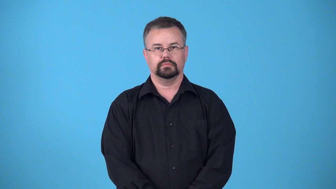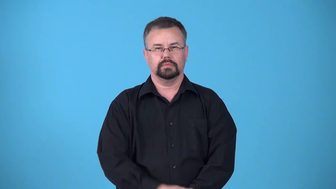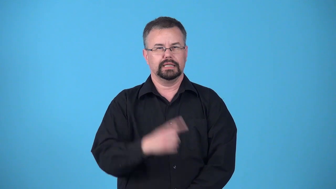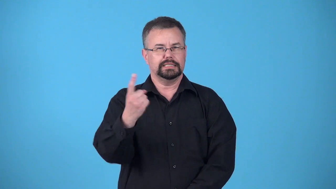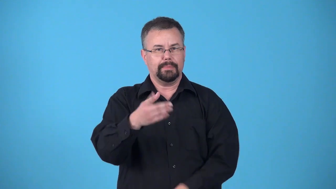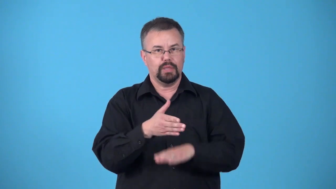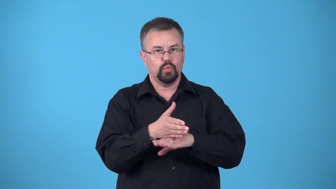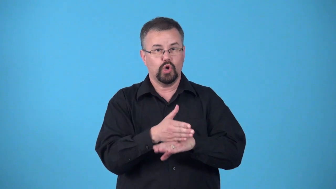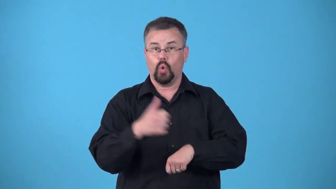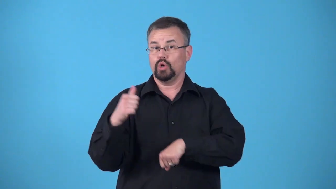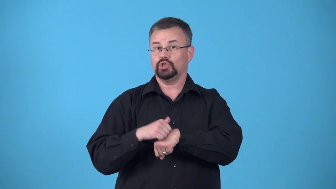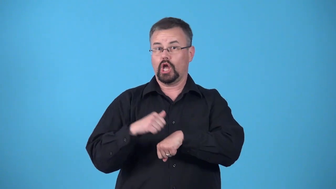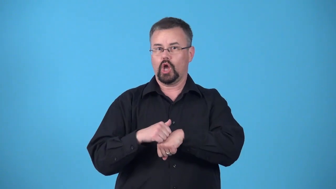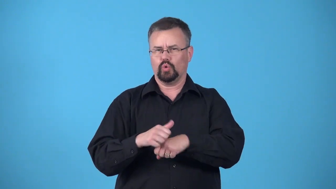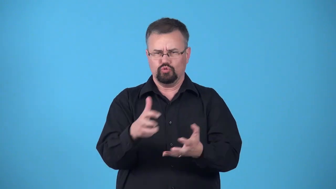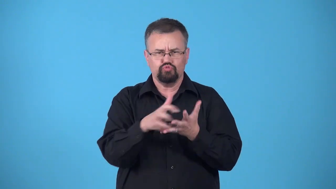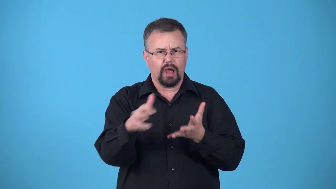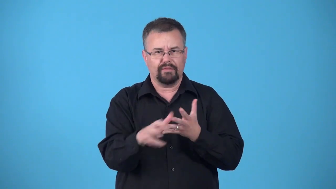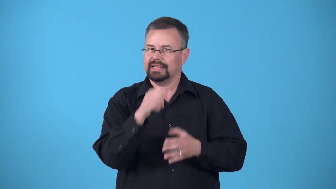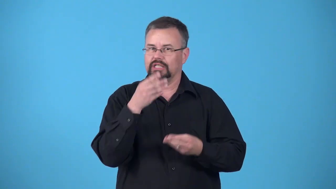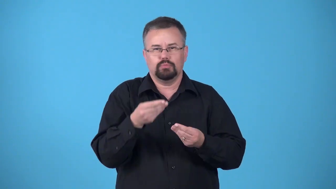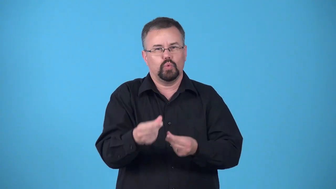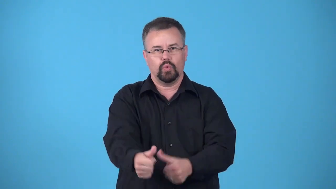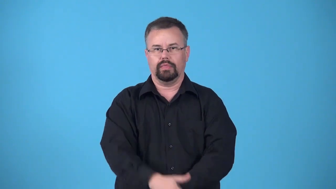rough hewn